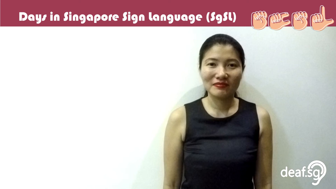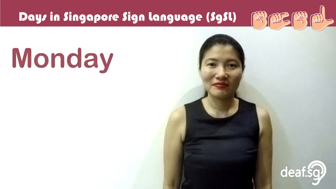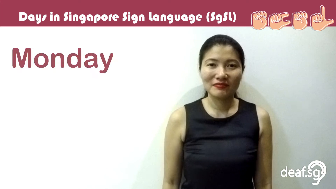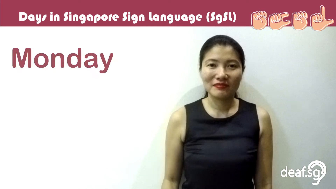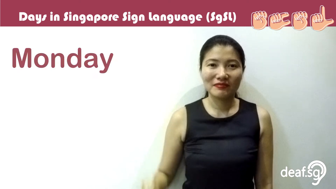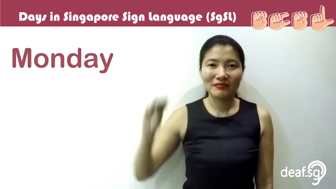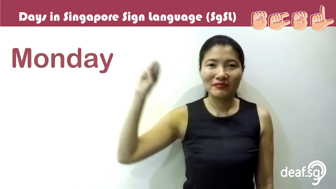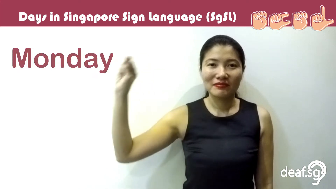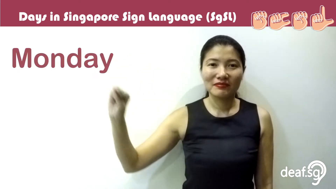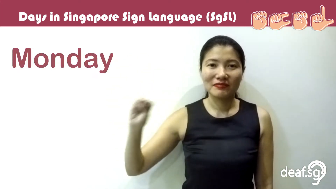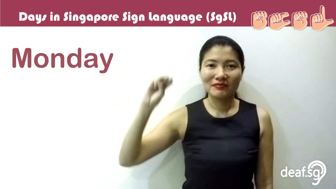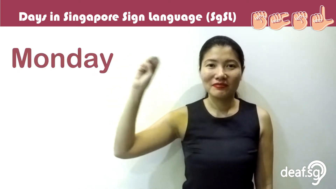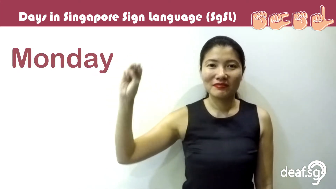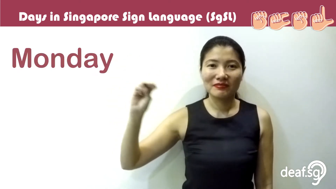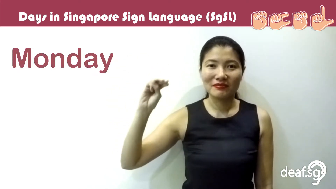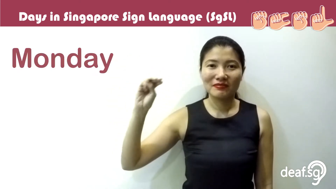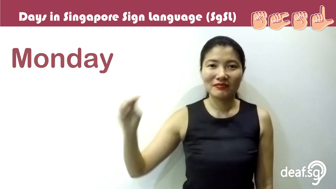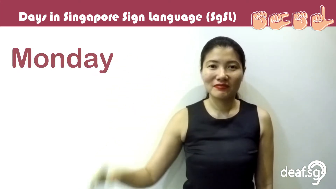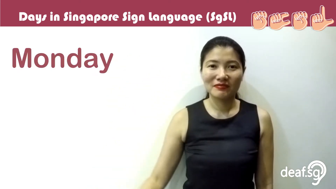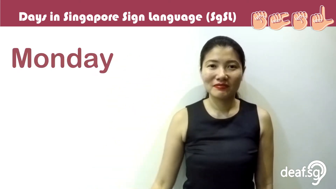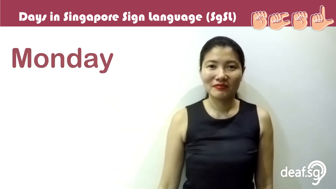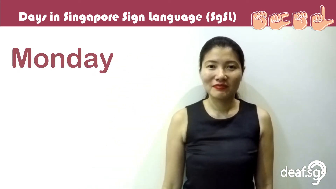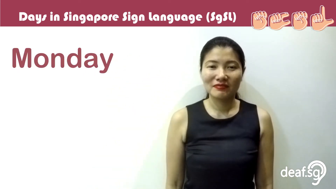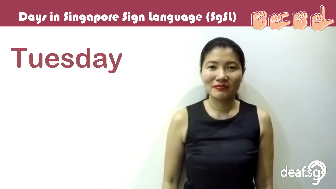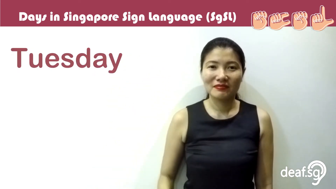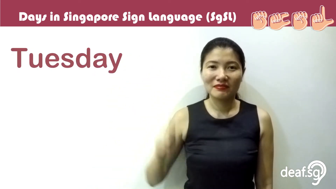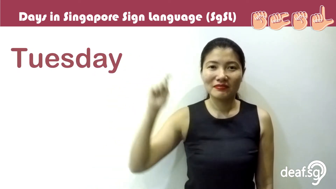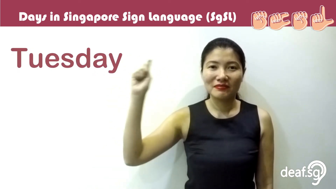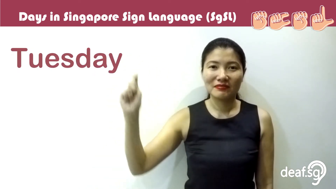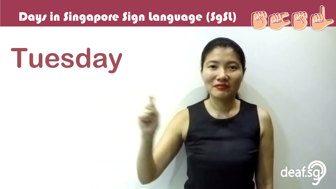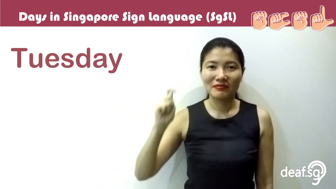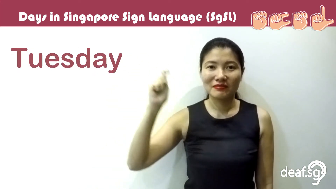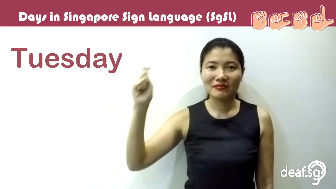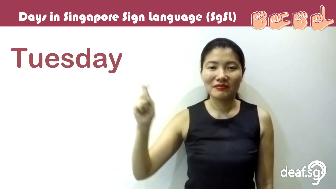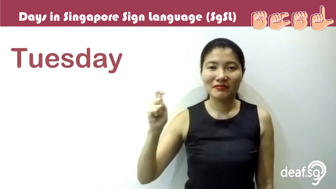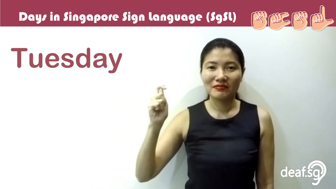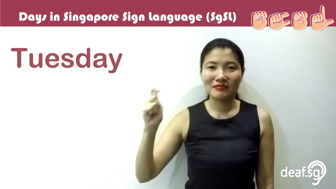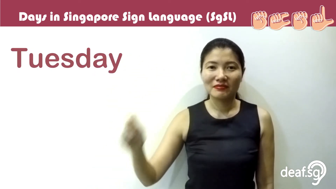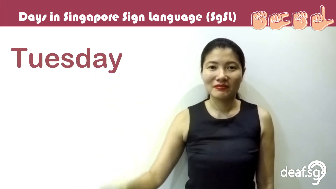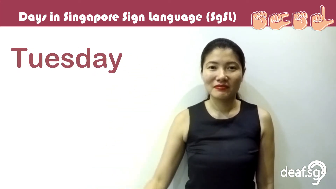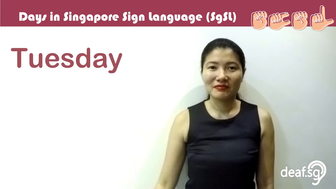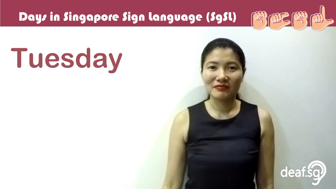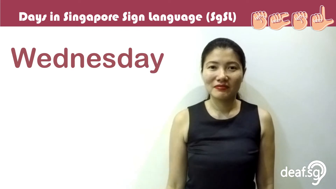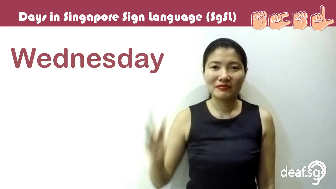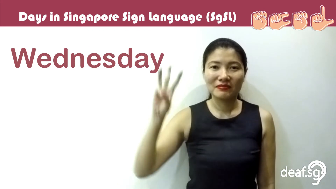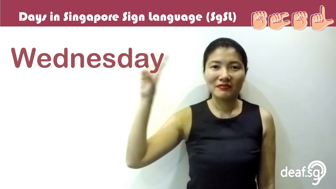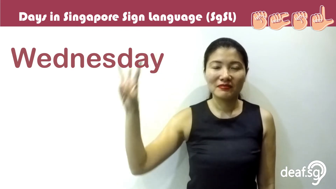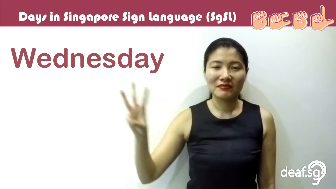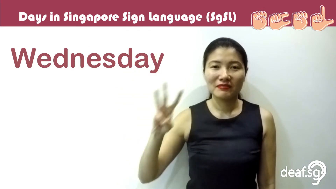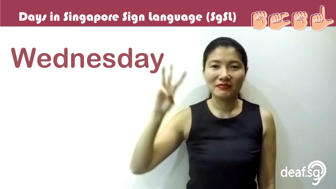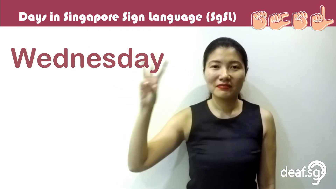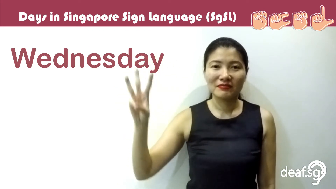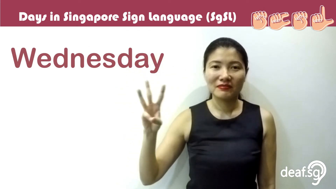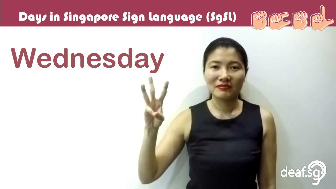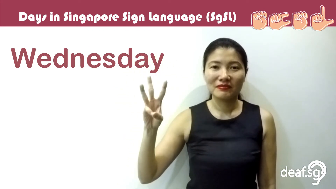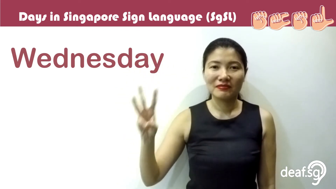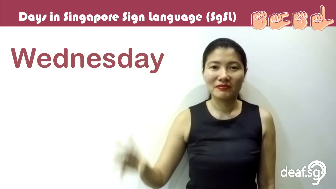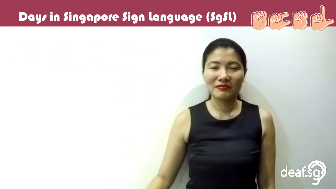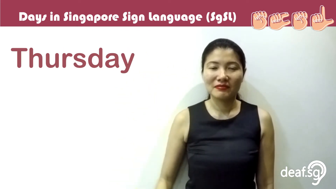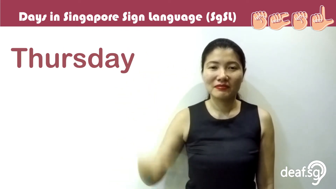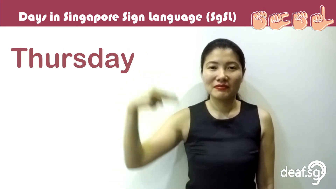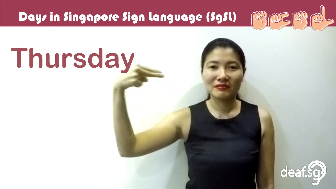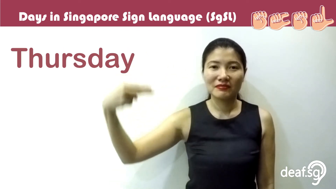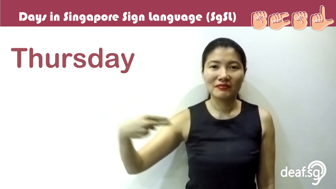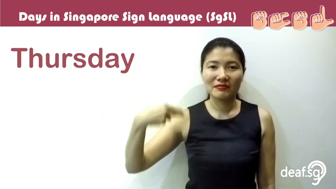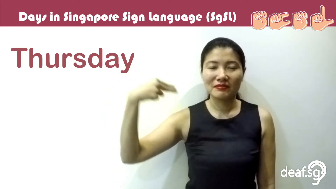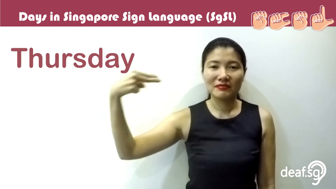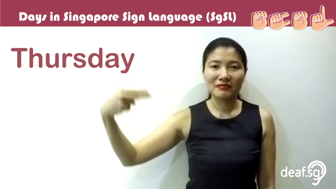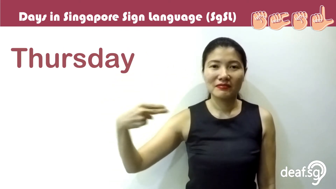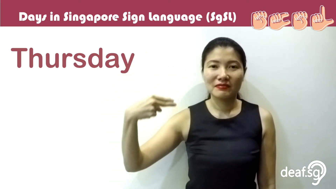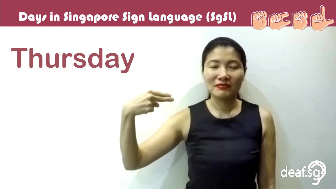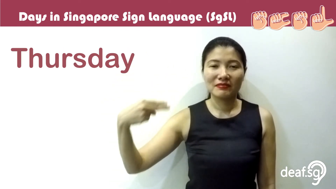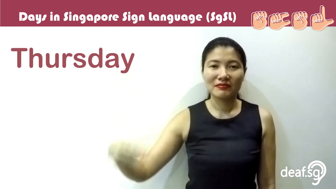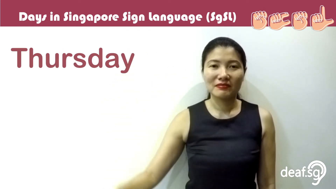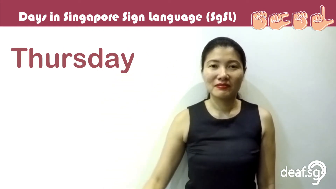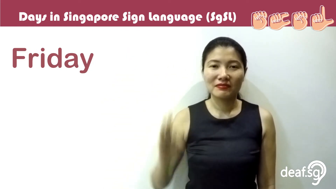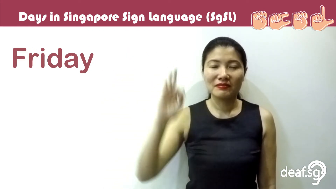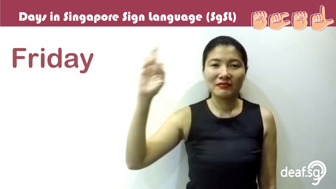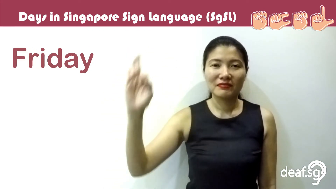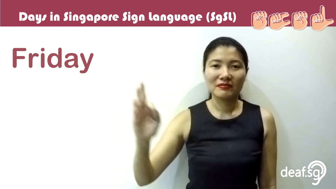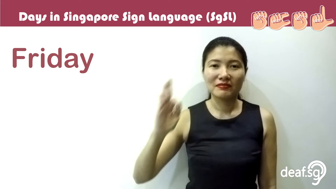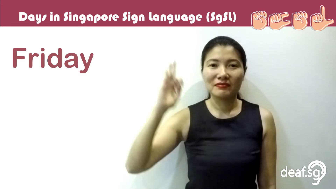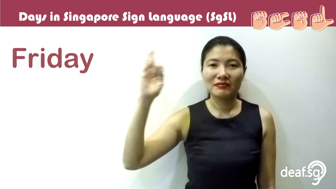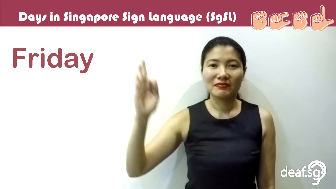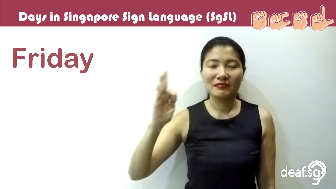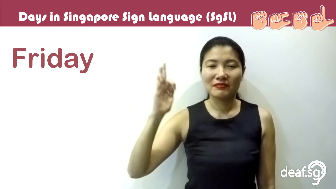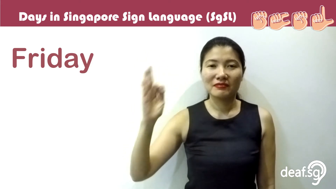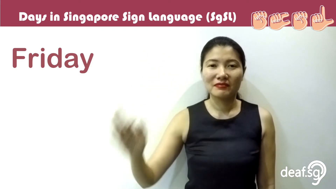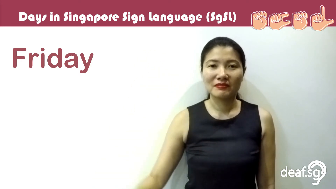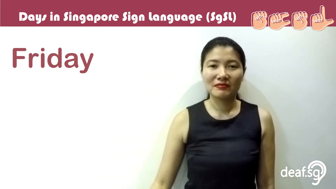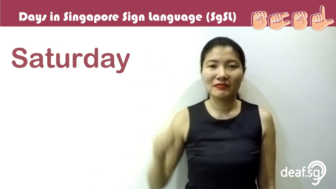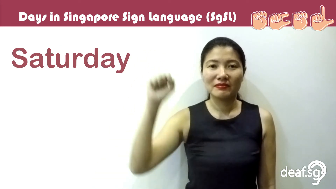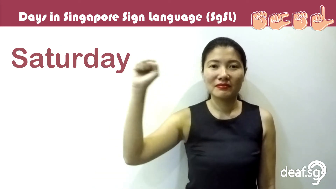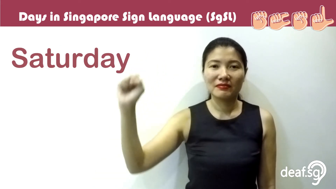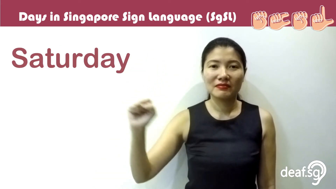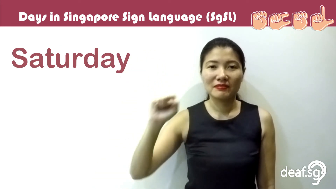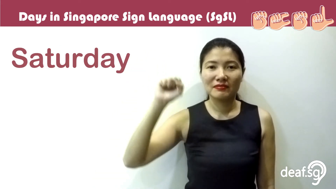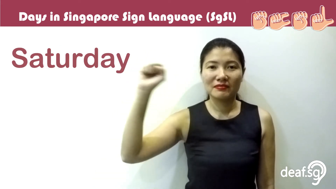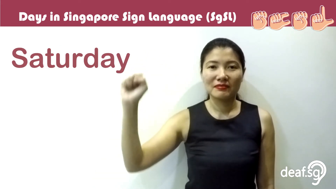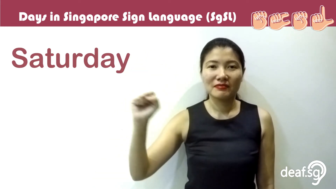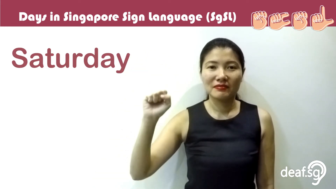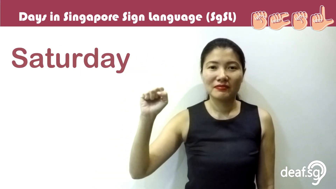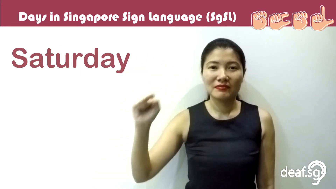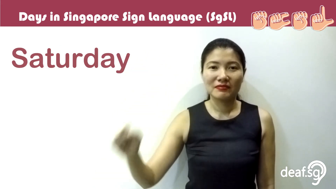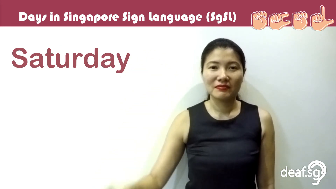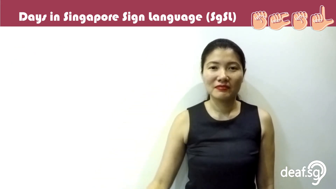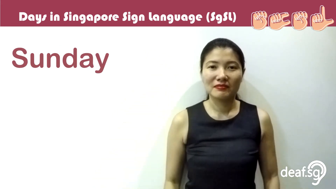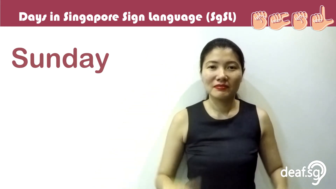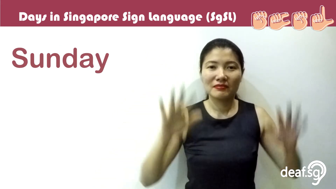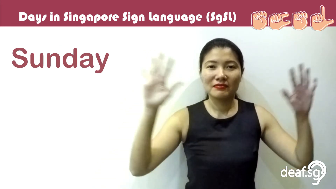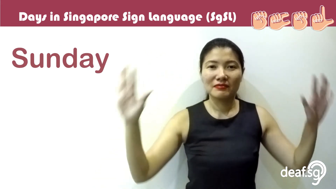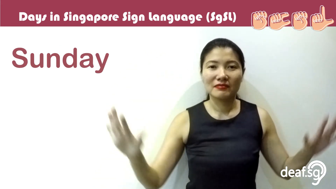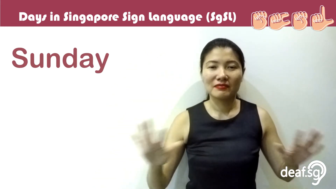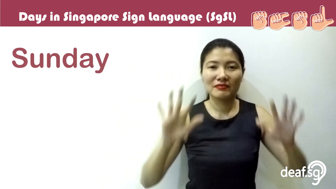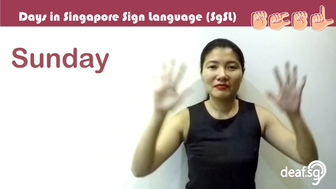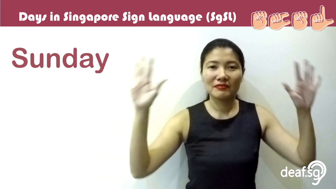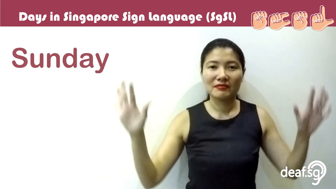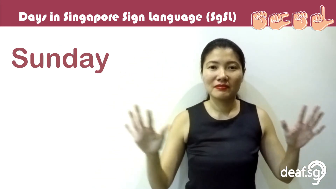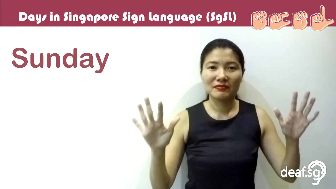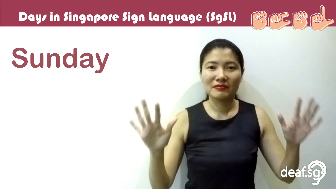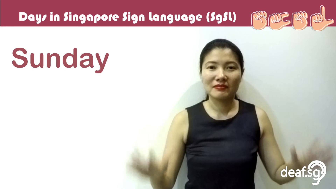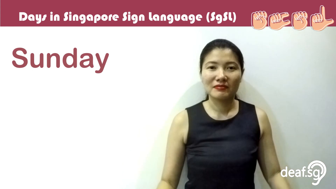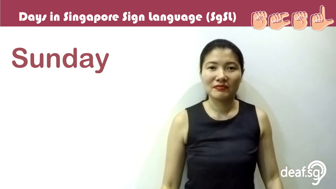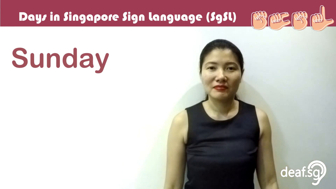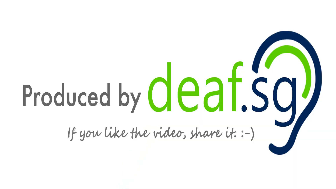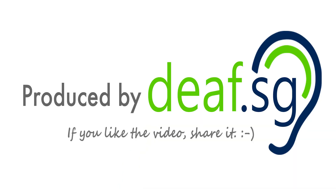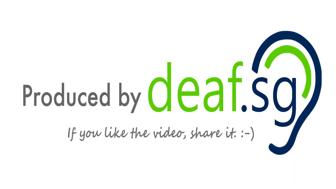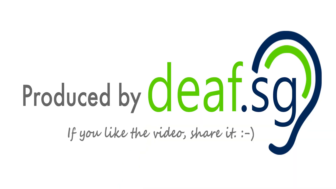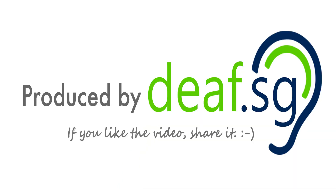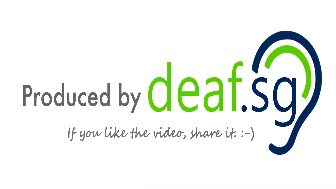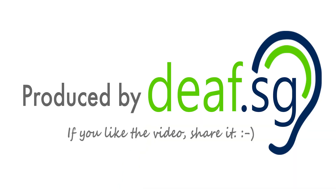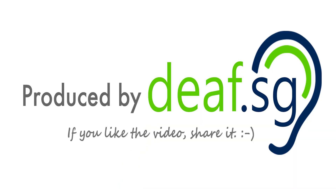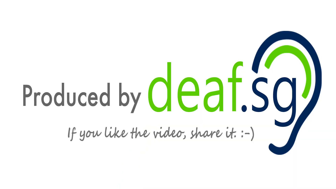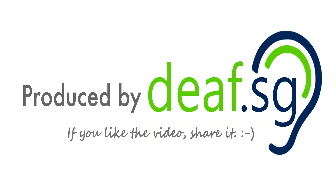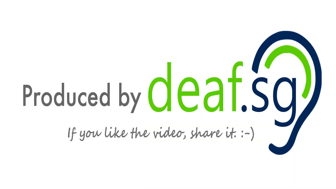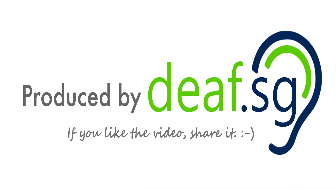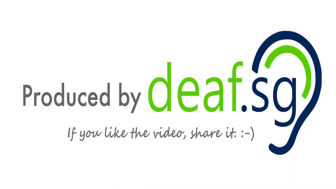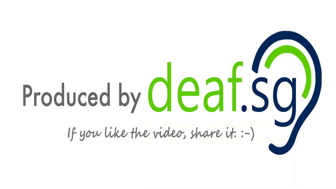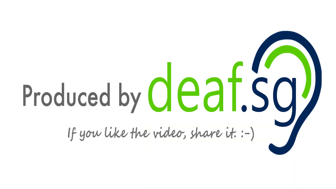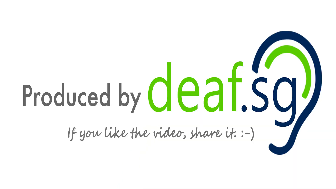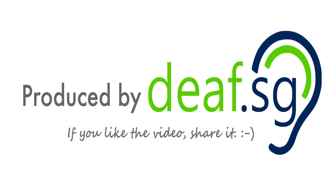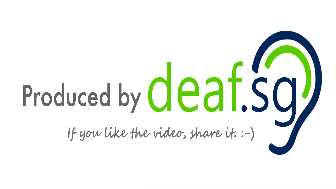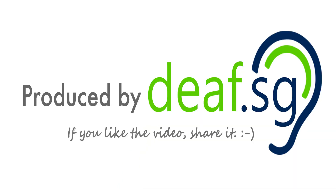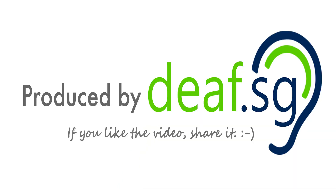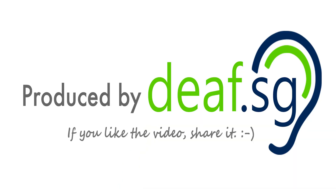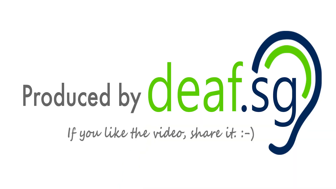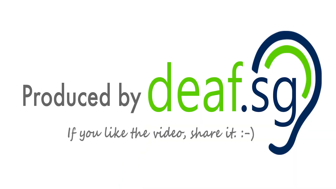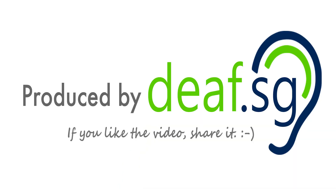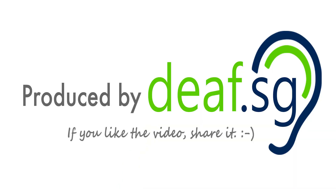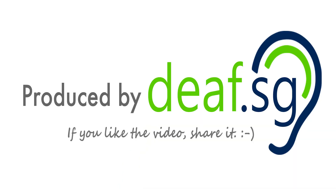Days Of The Week